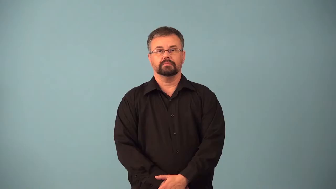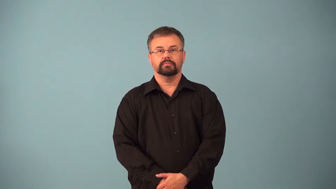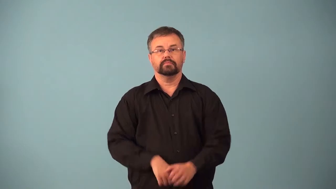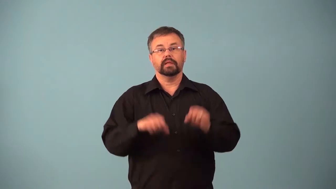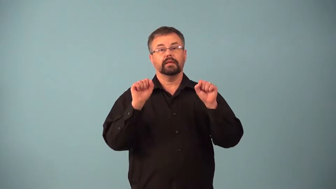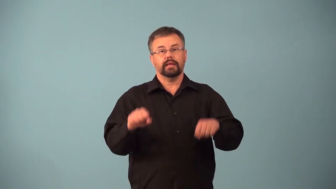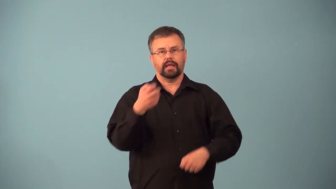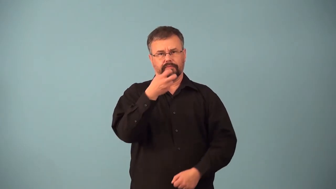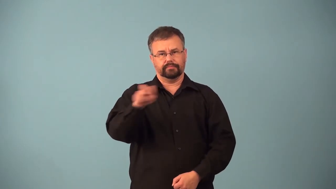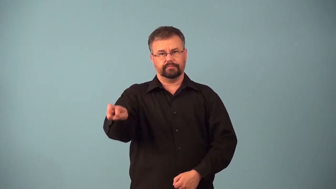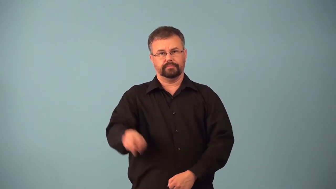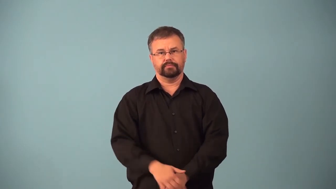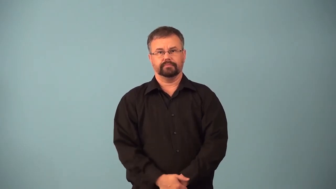alienable